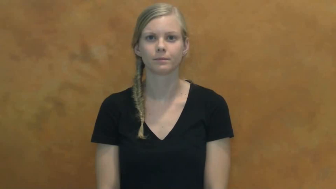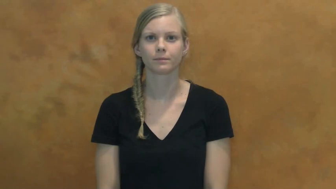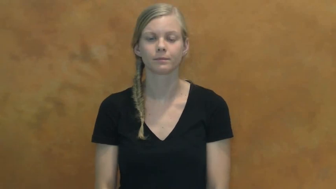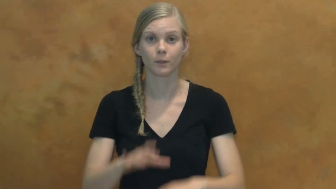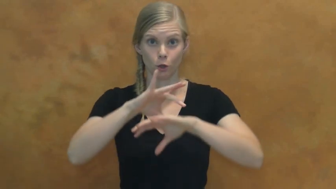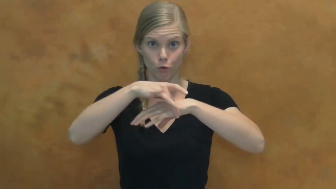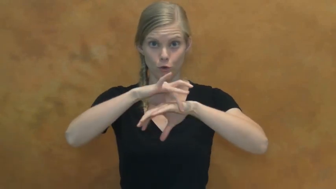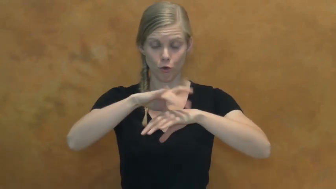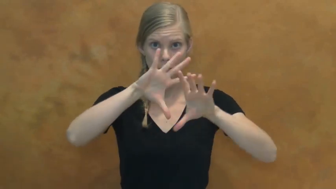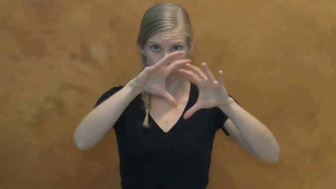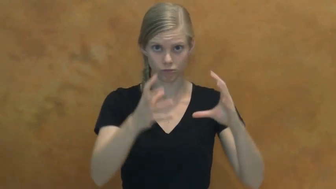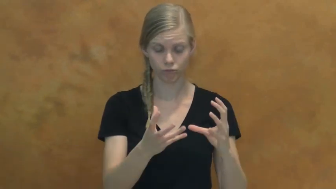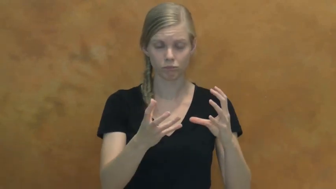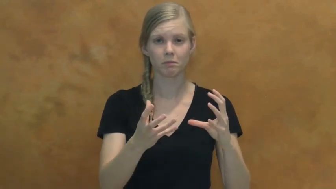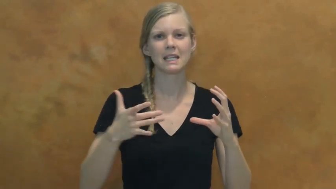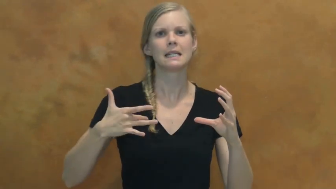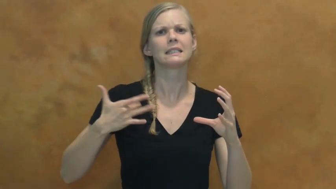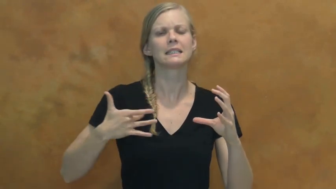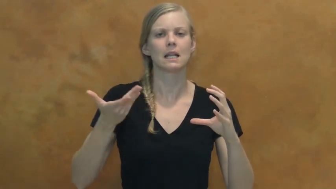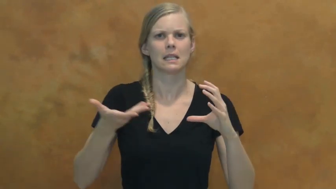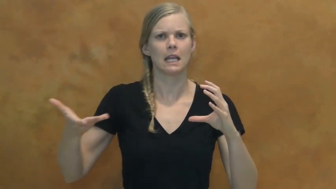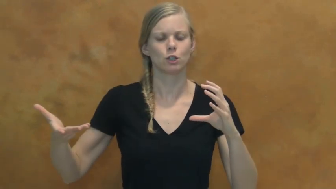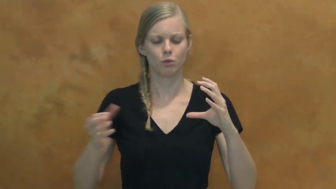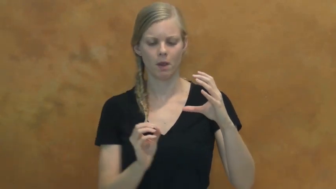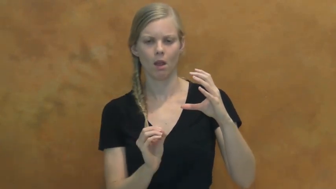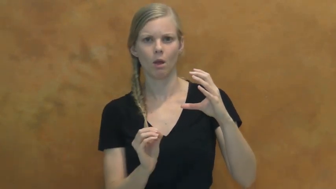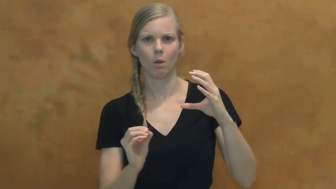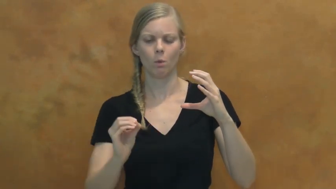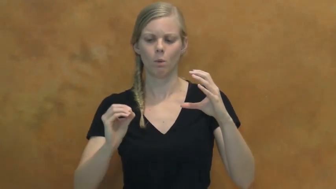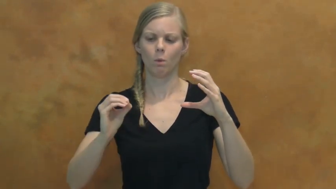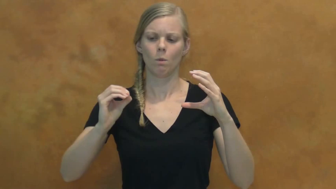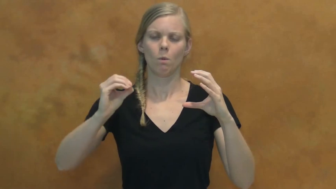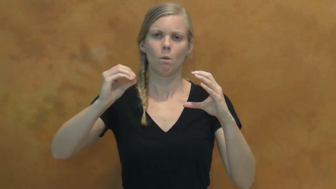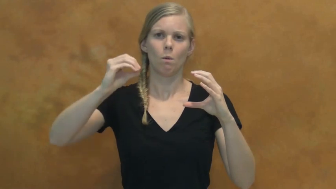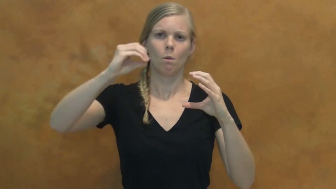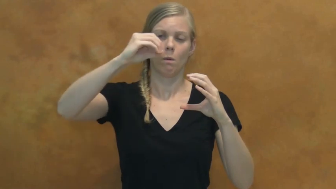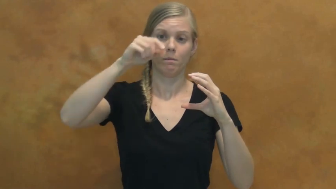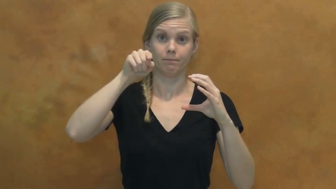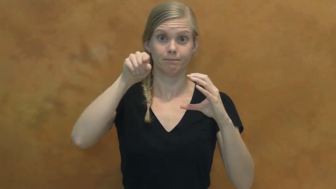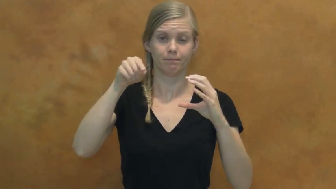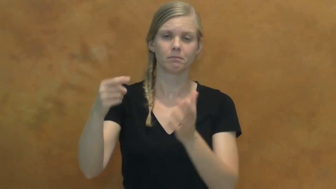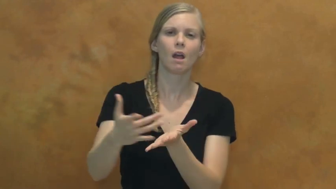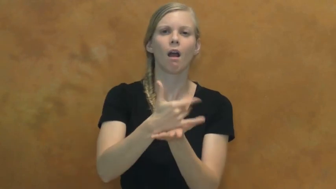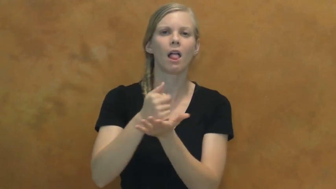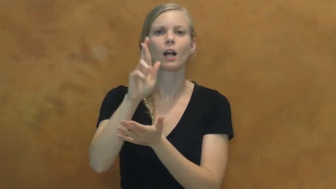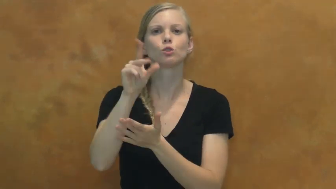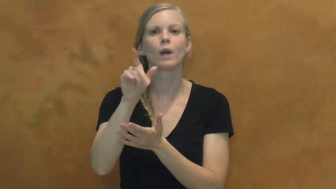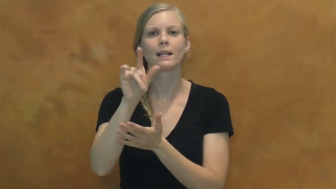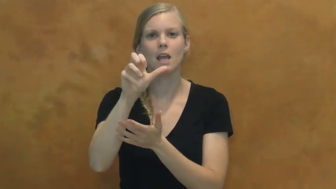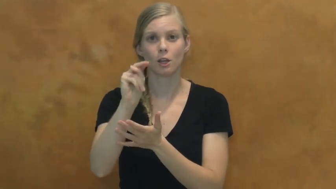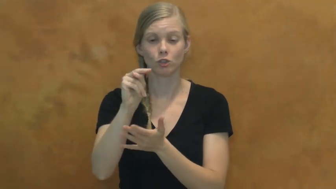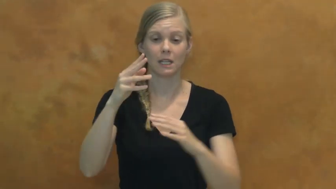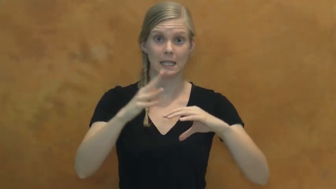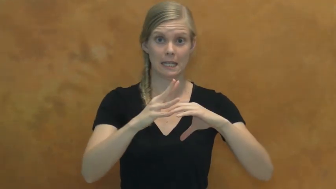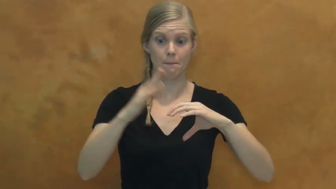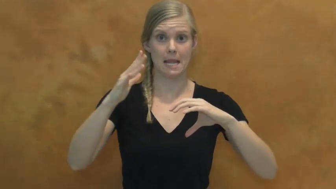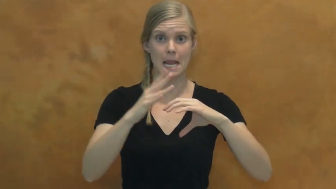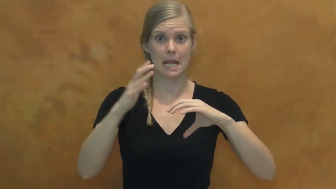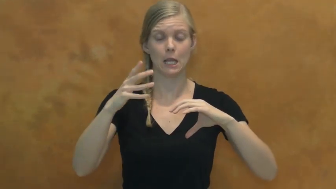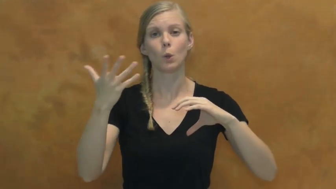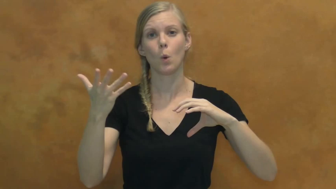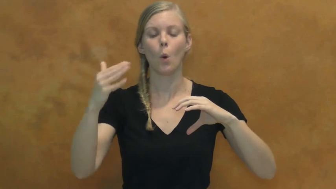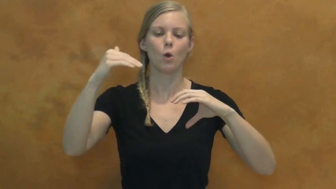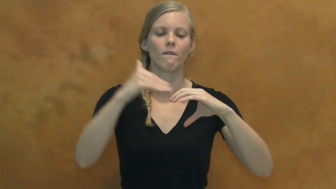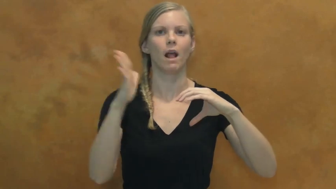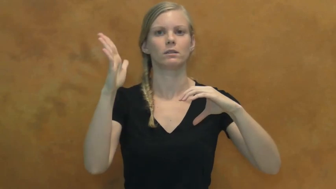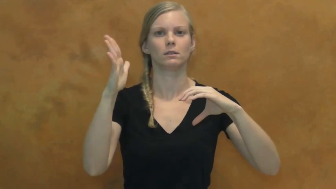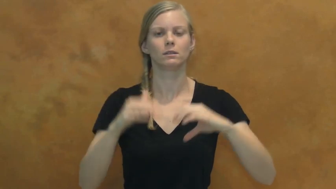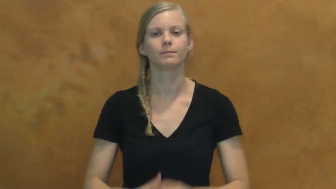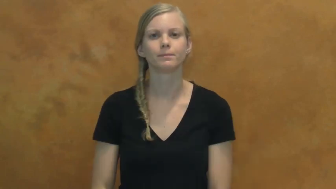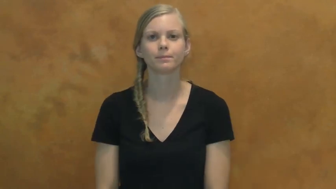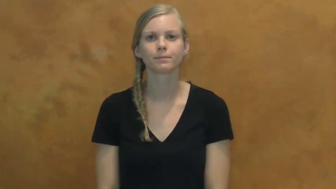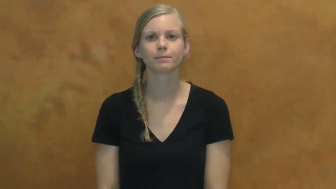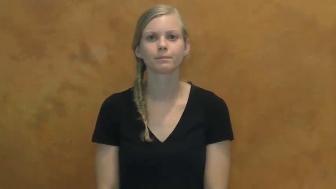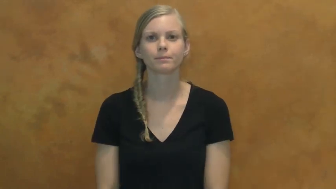passive sensor